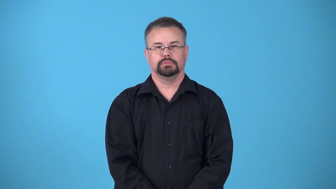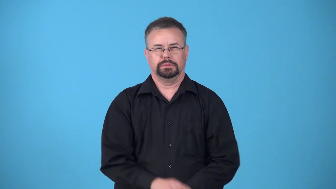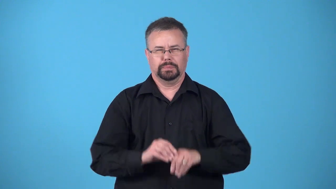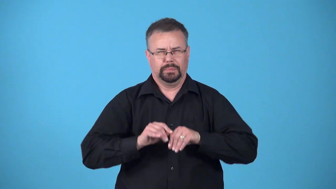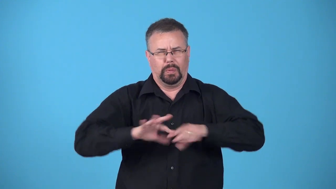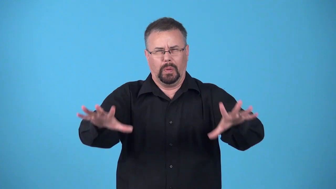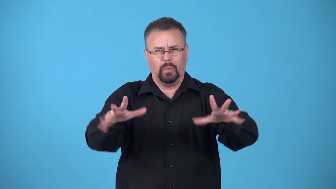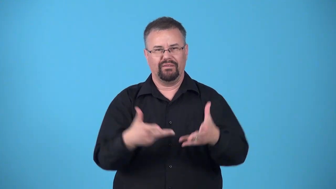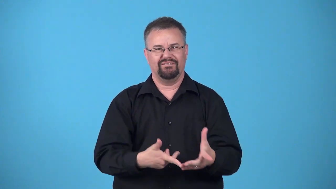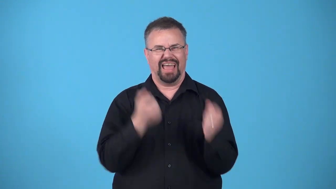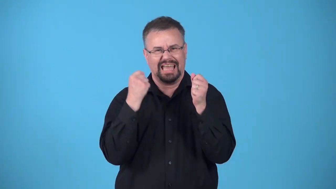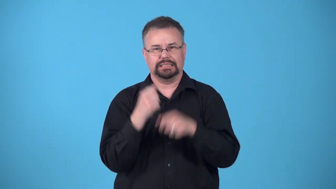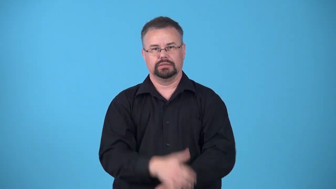spread like wildfire